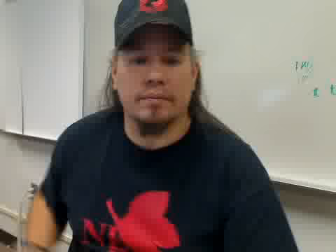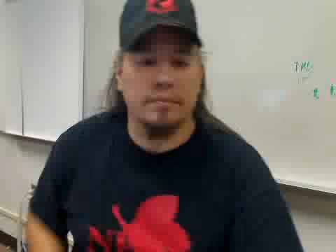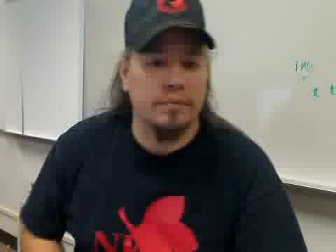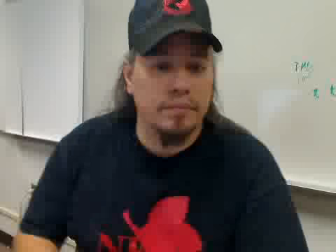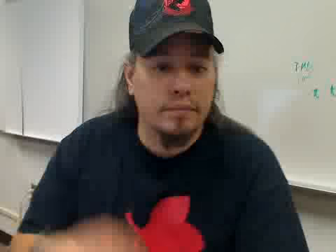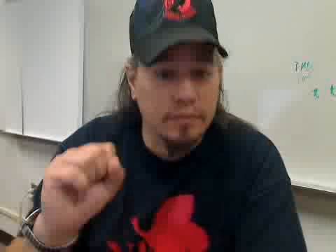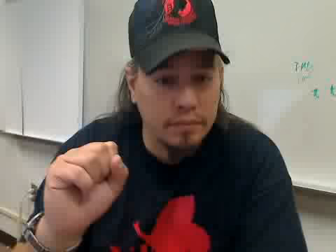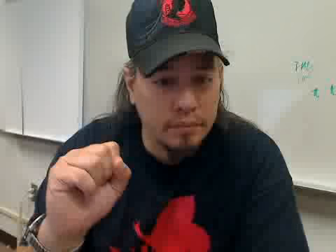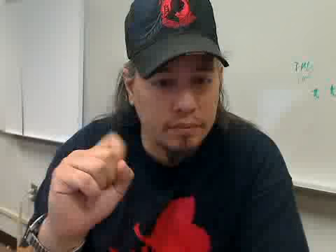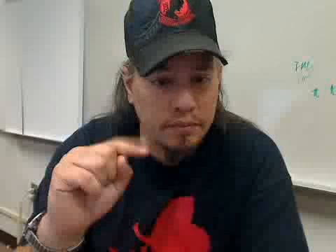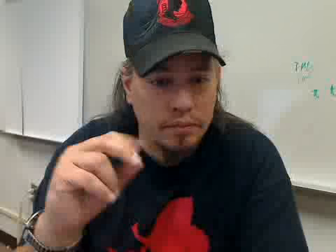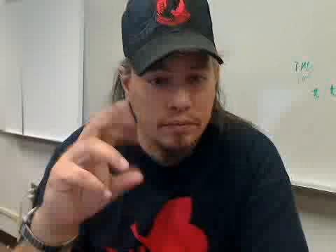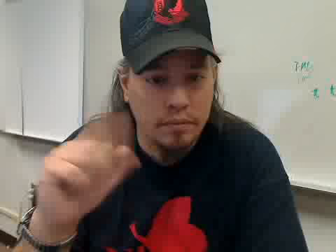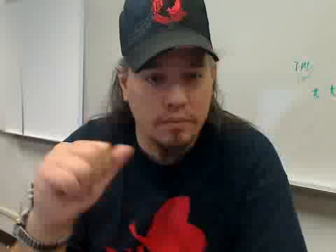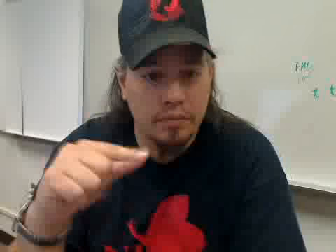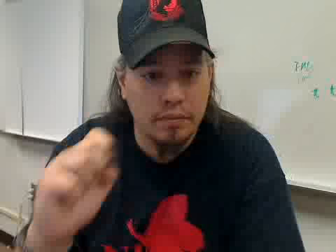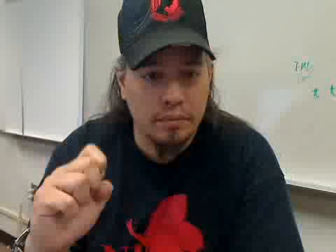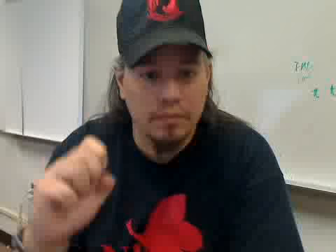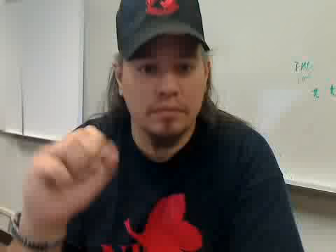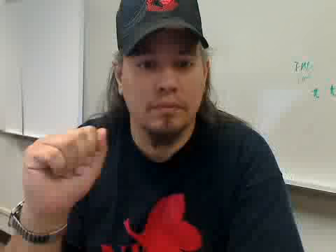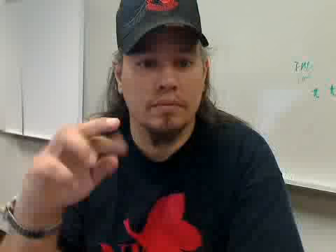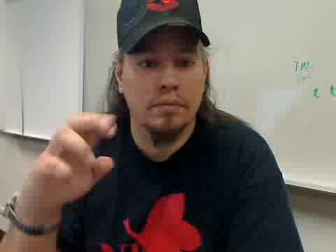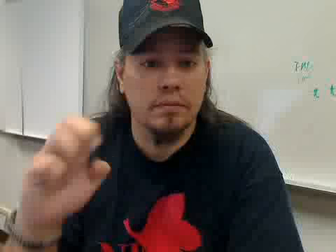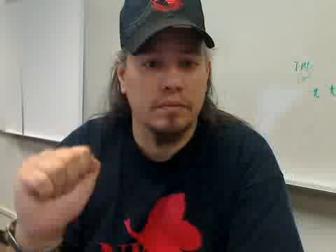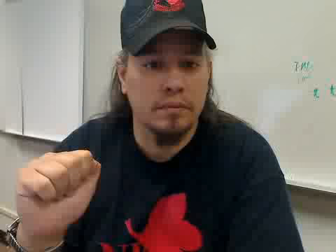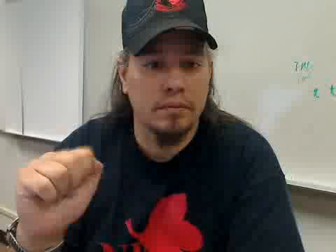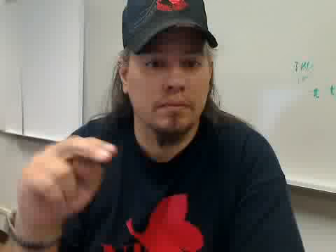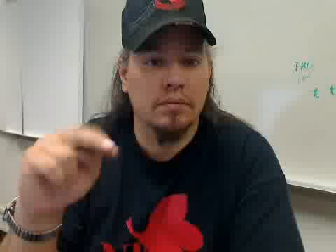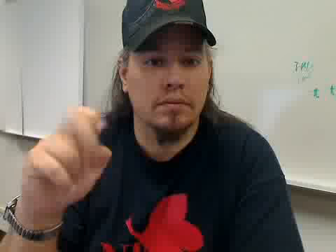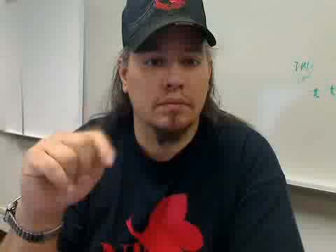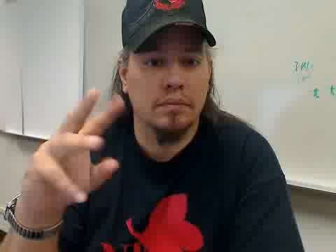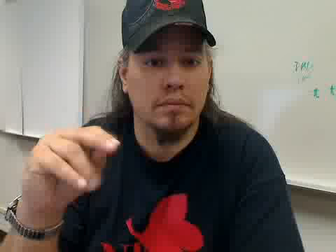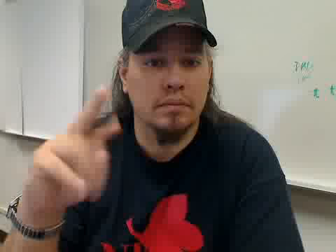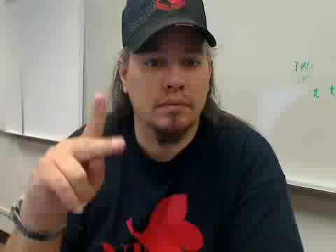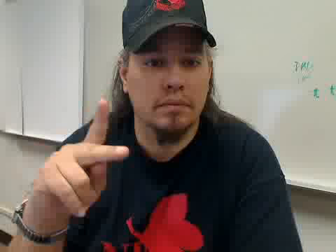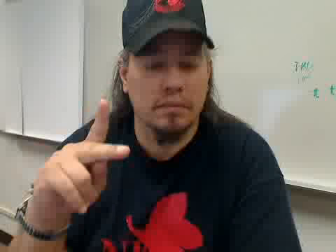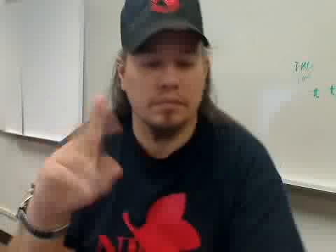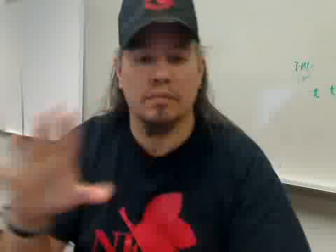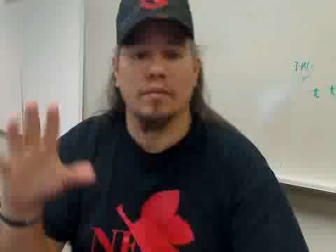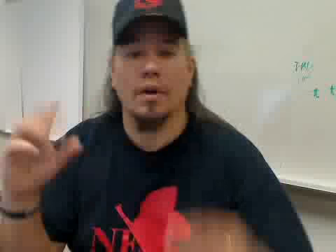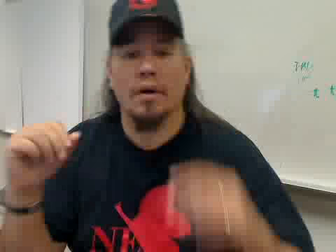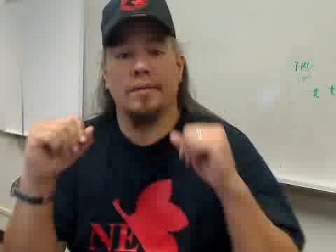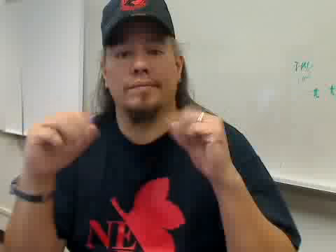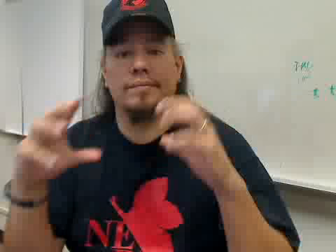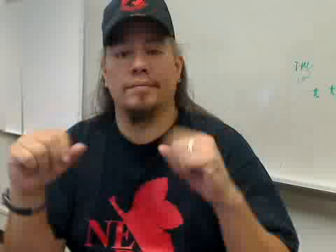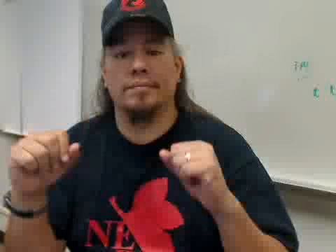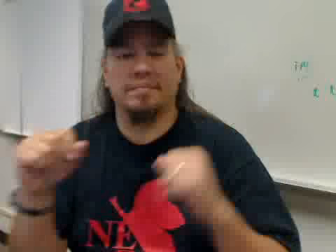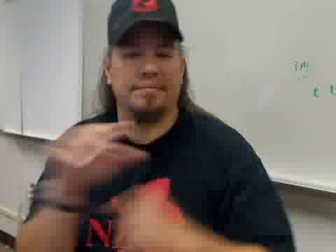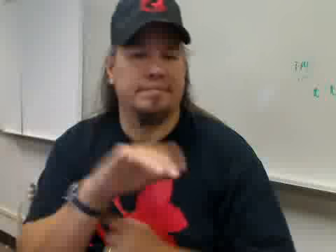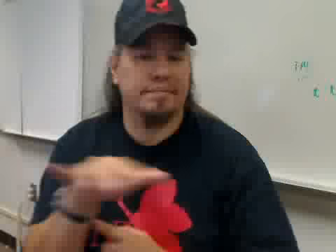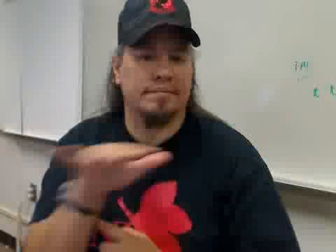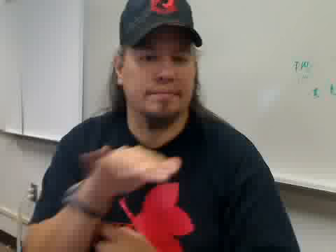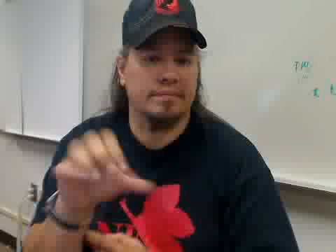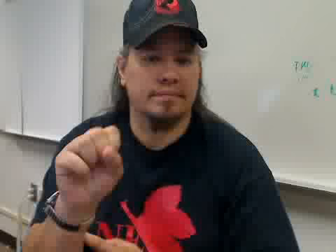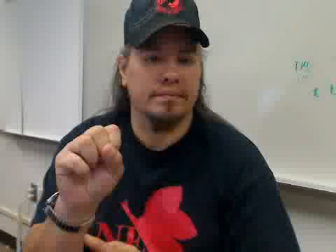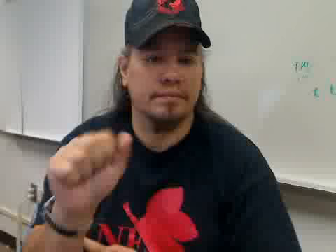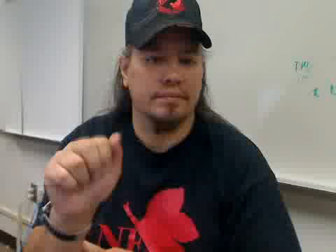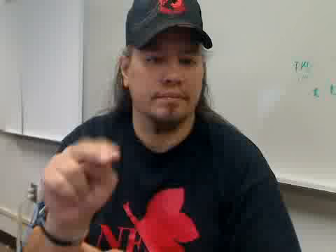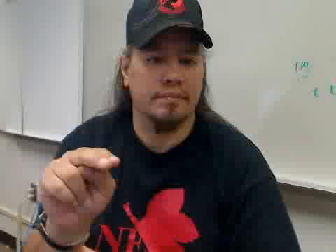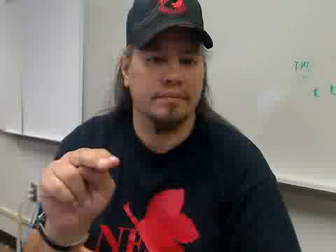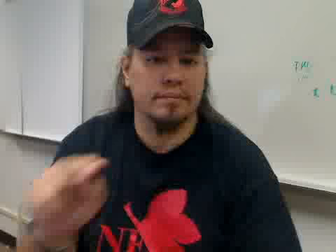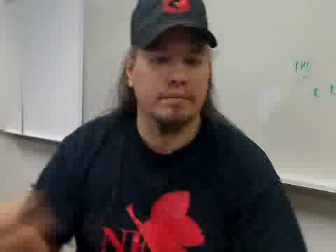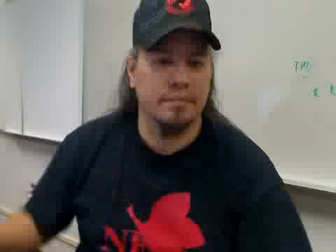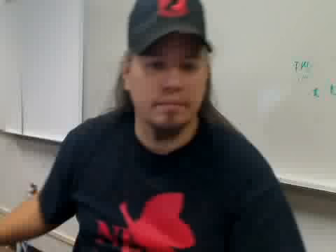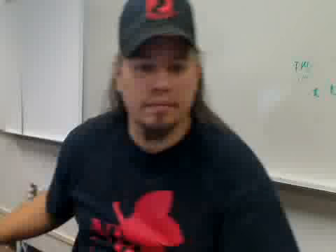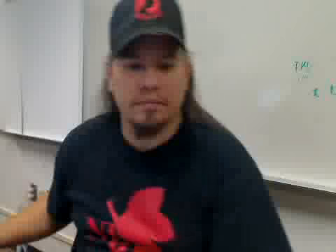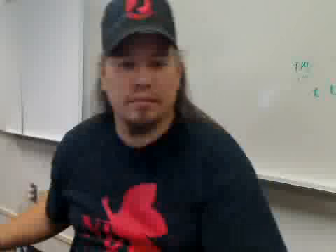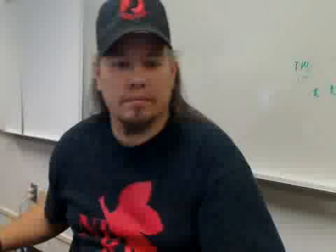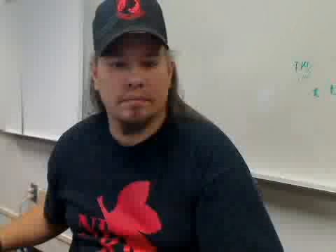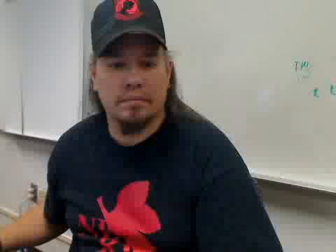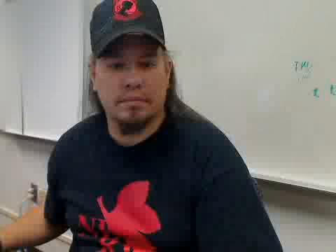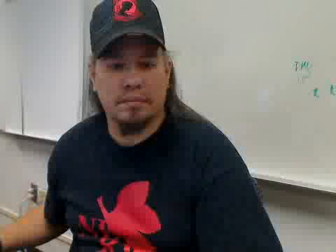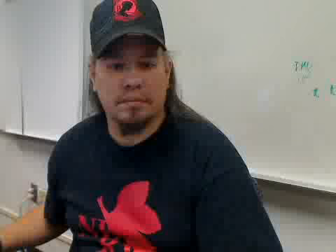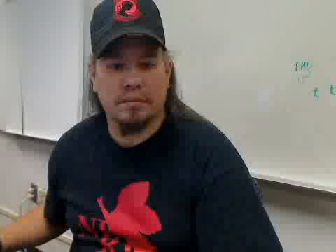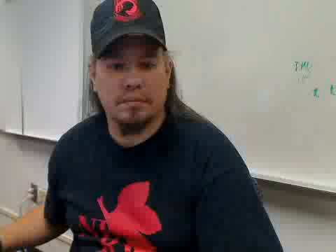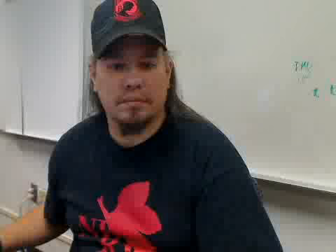storage area network (SAN)